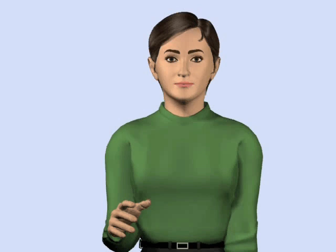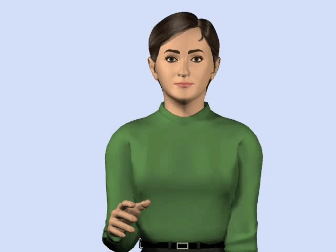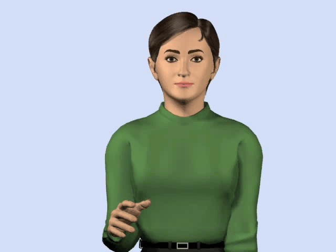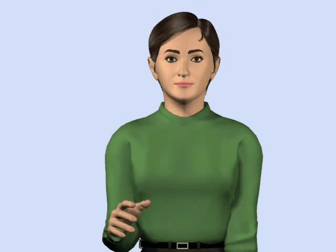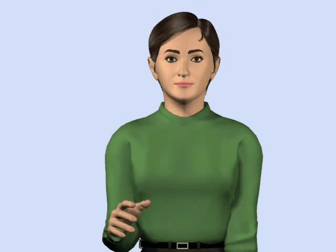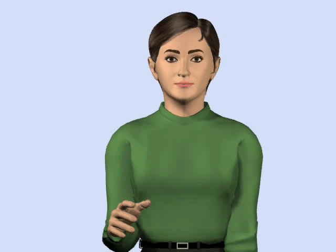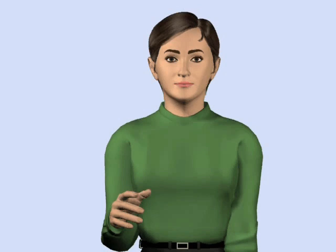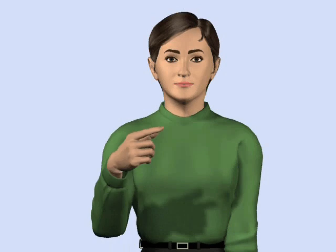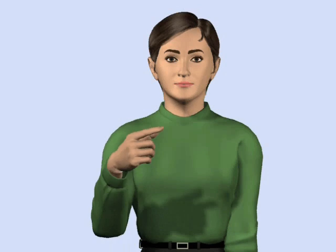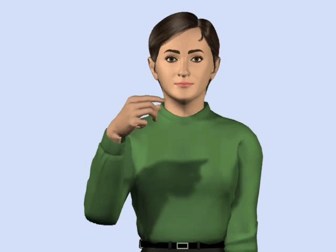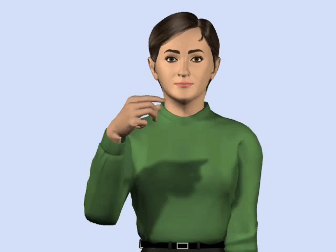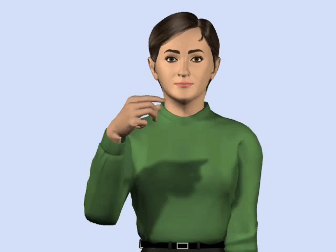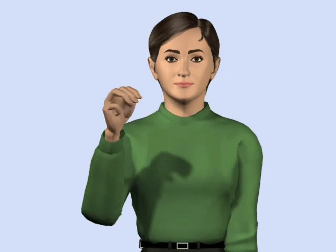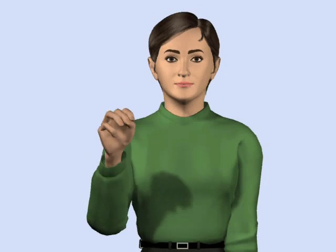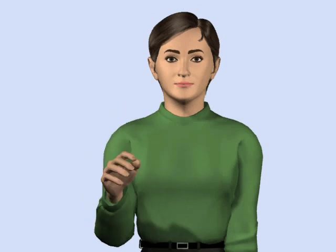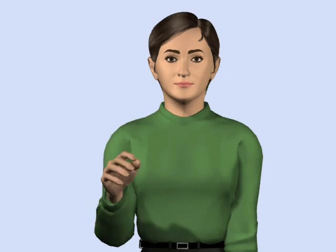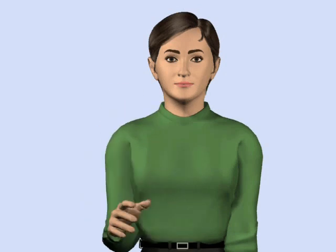Grand Mound,IO